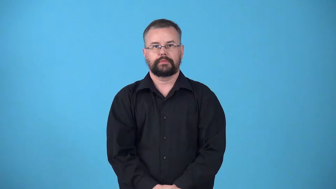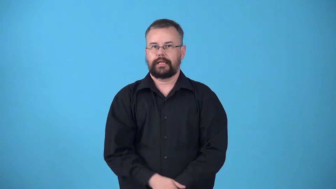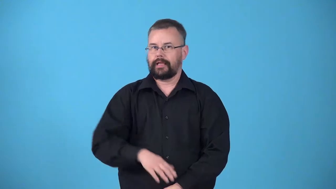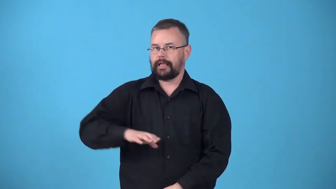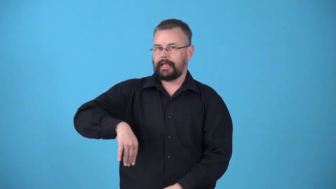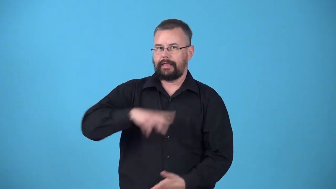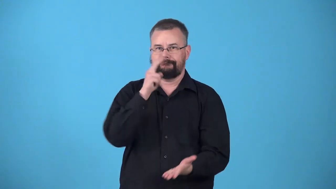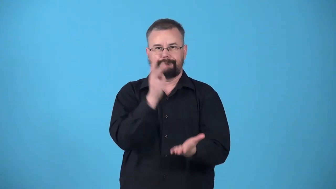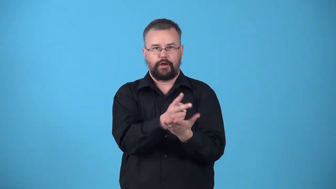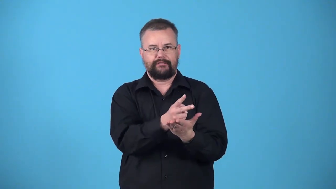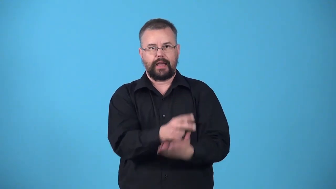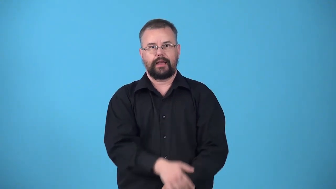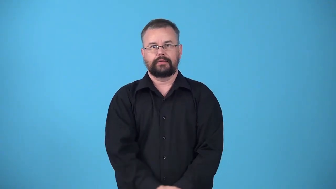unverifiable